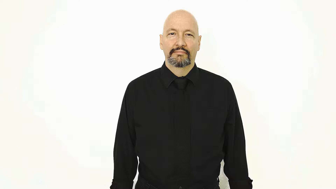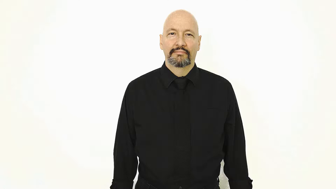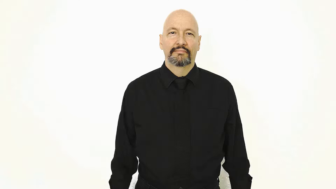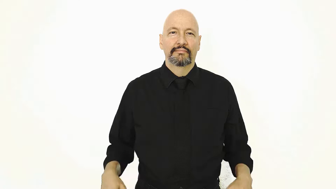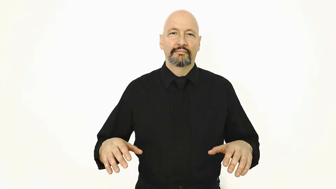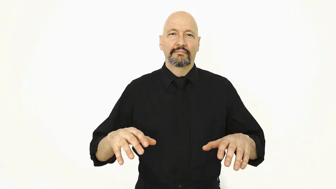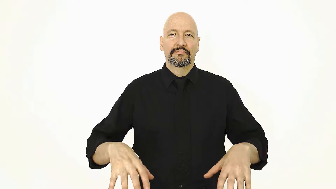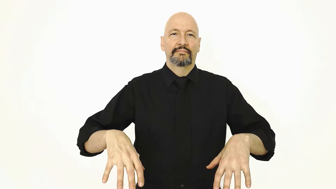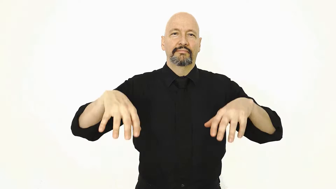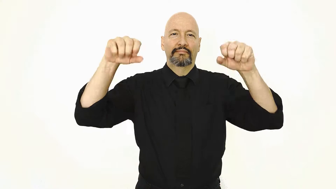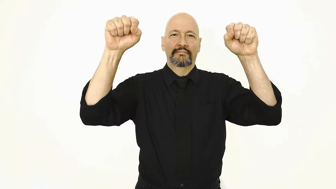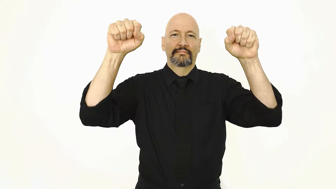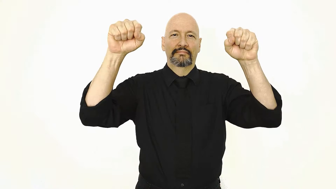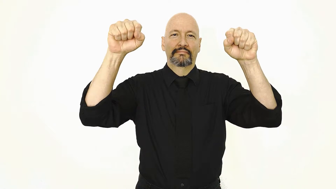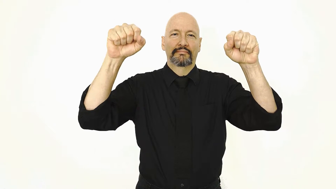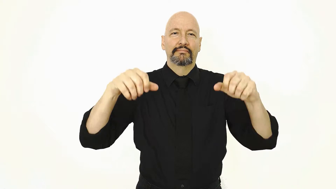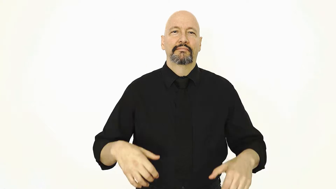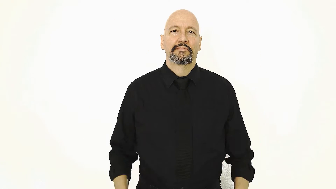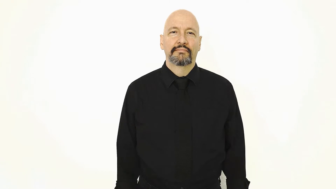TAKE-up/evaporate/adopt